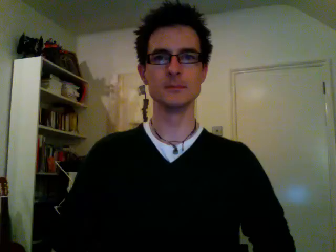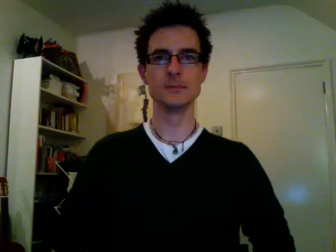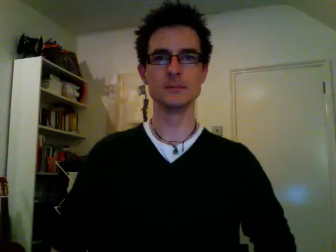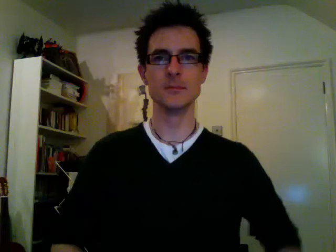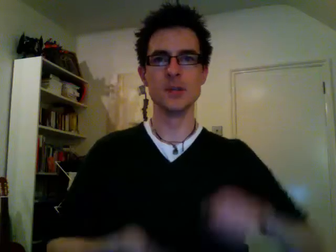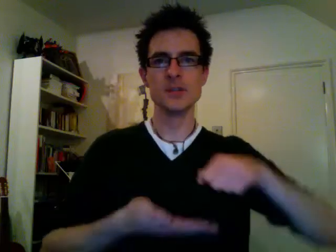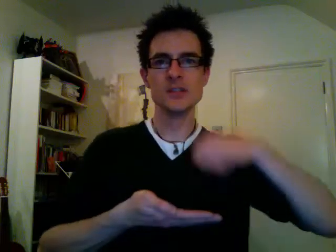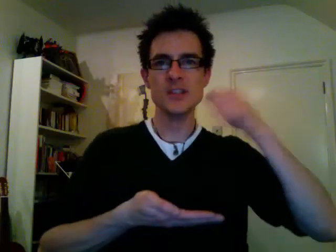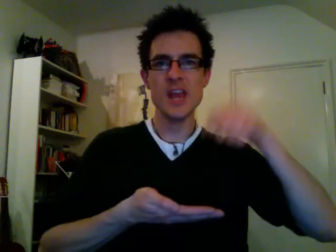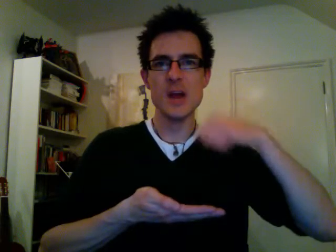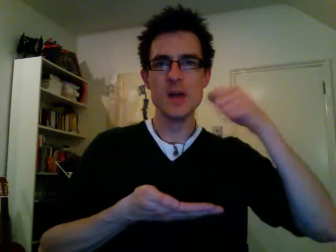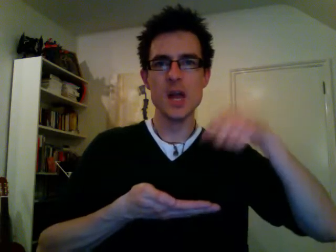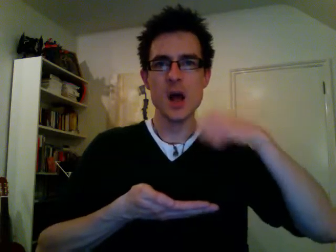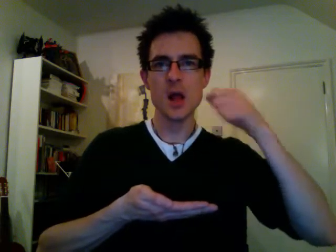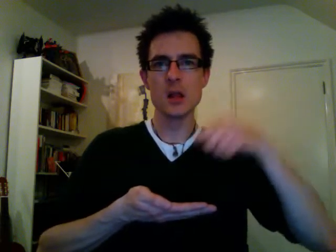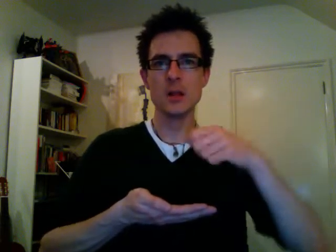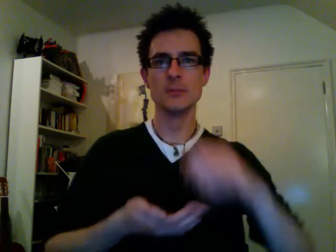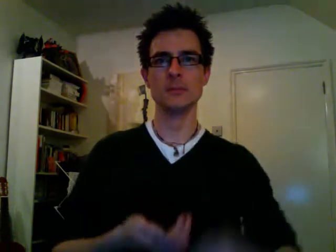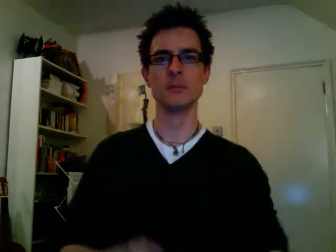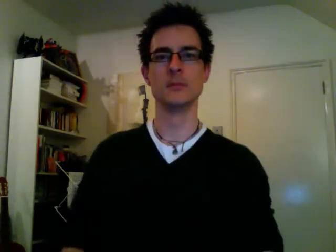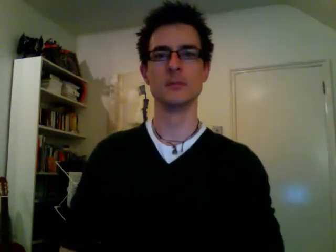cereal